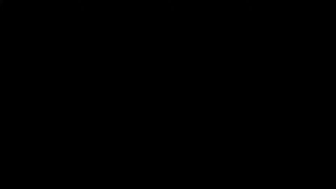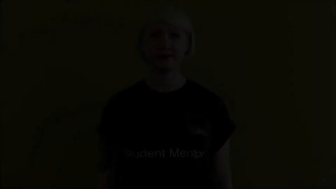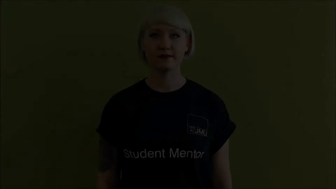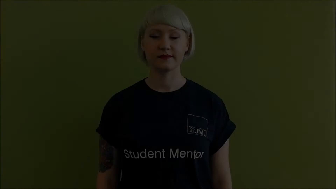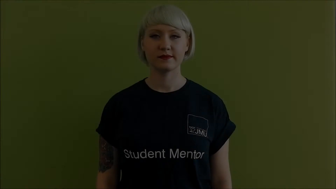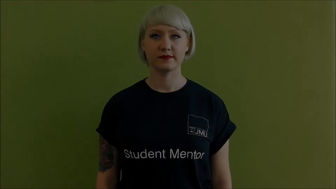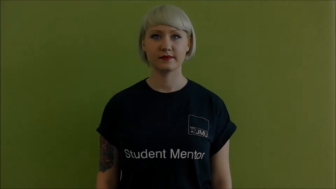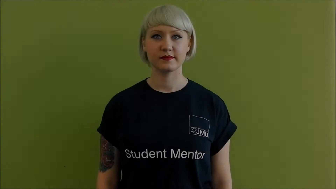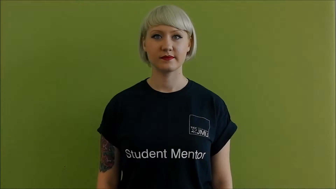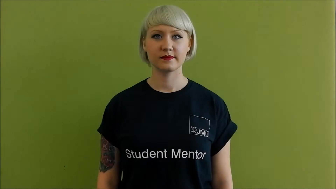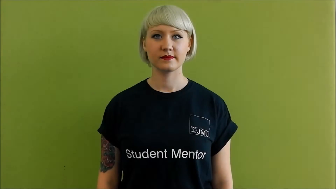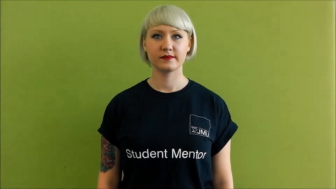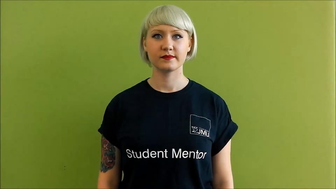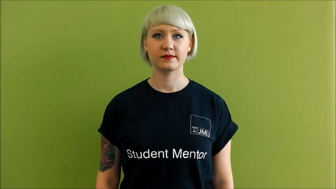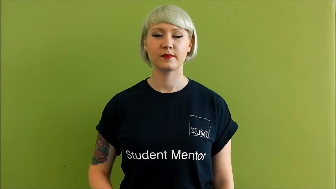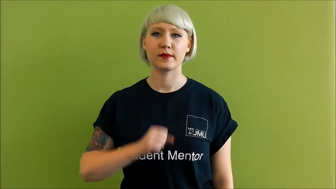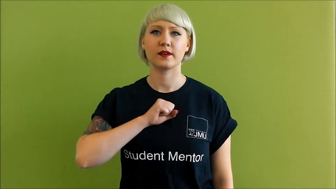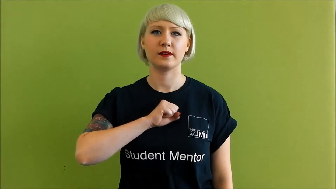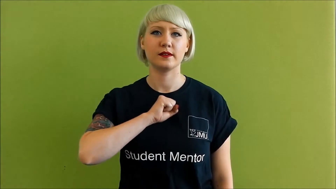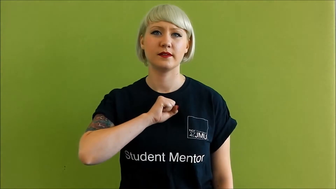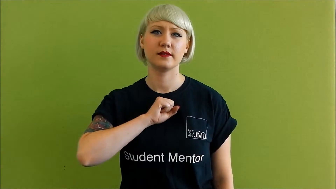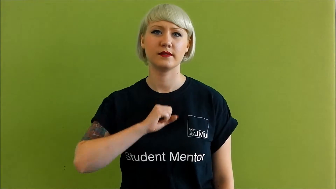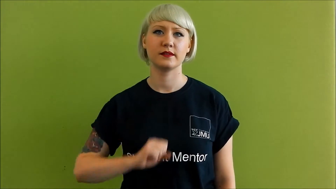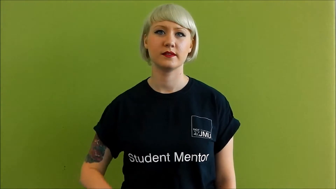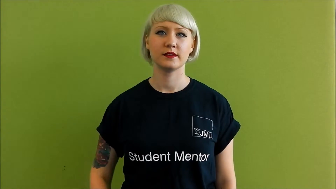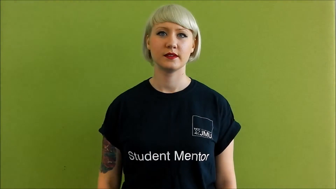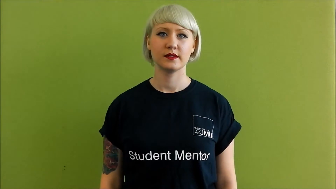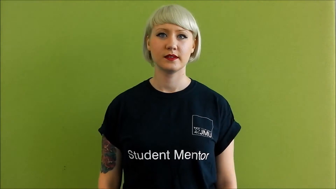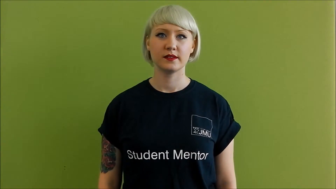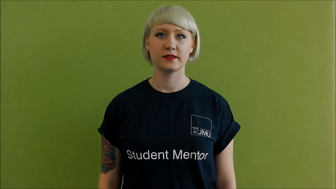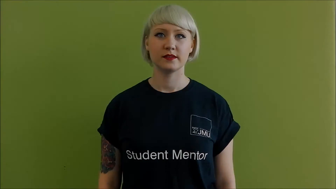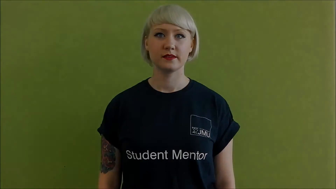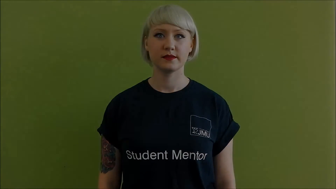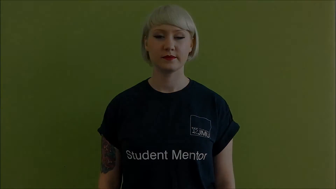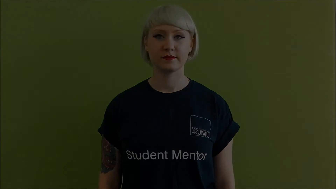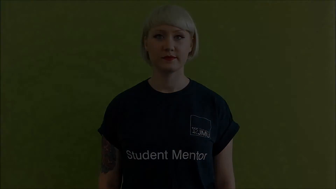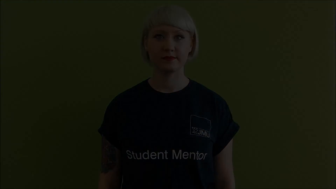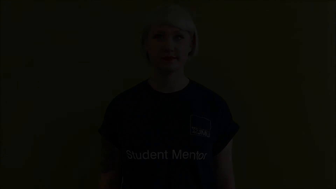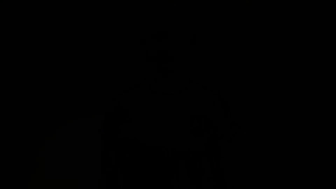Cough